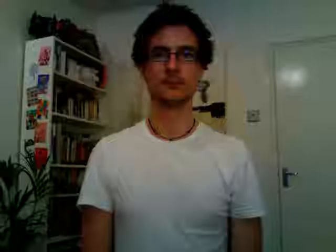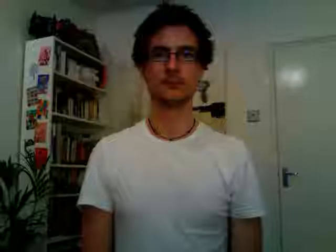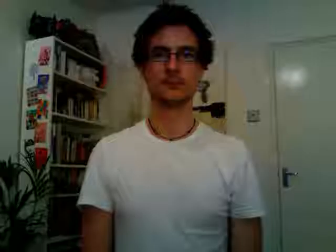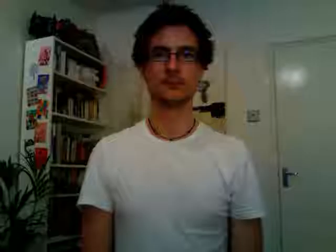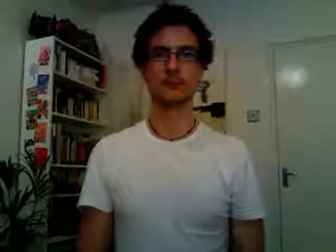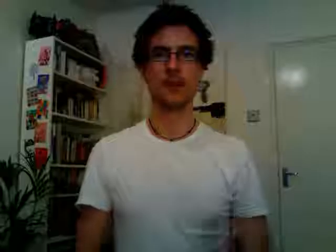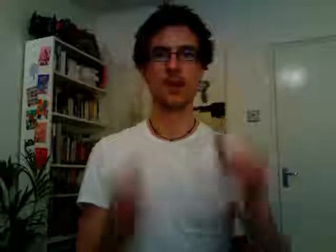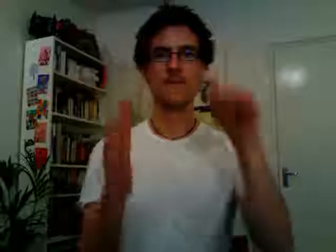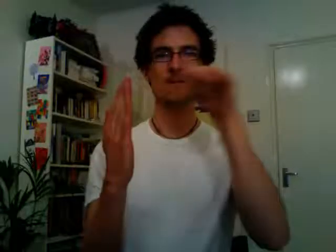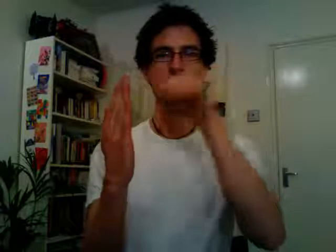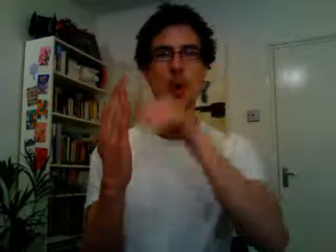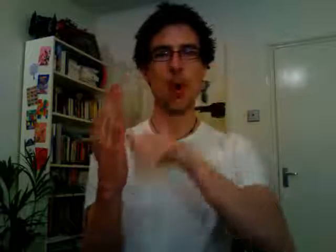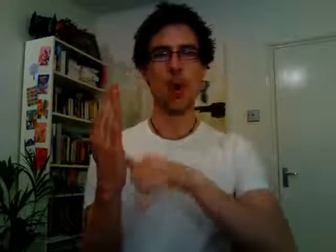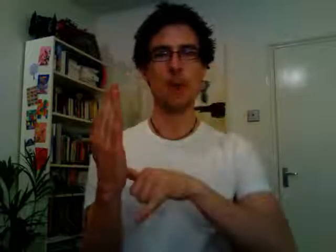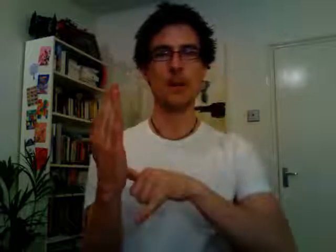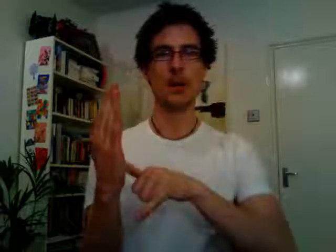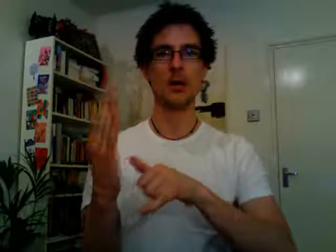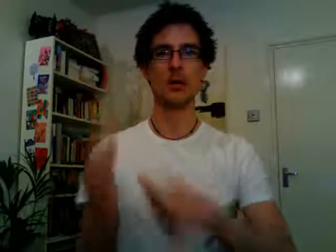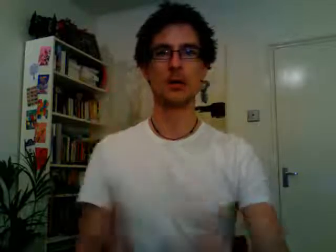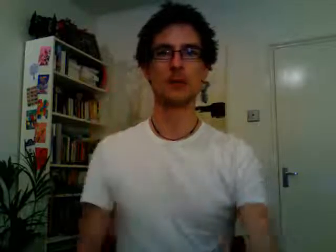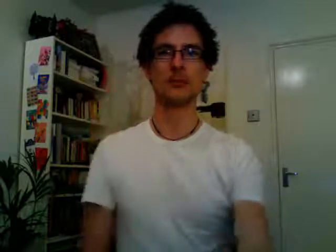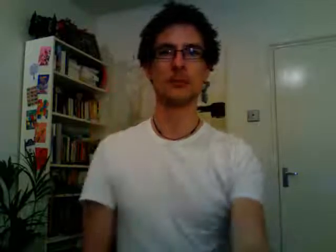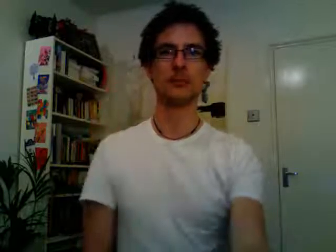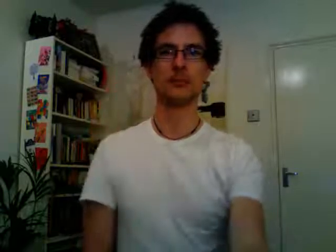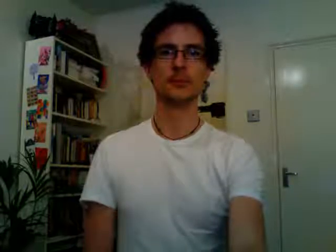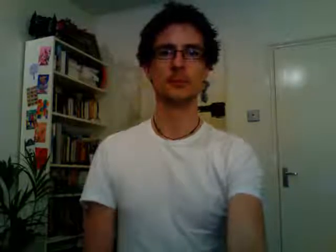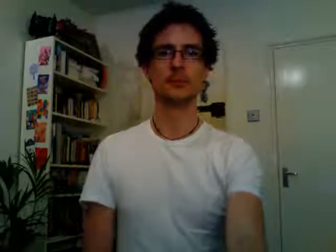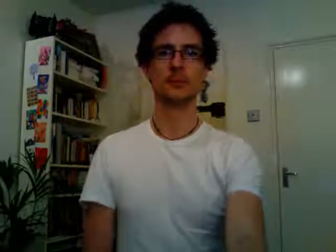form